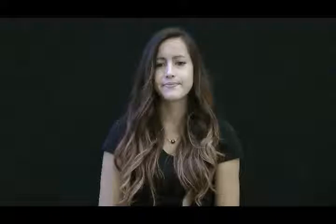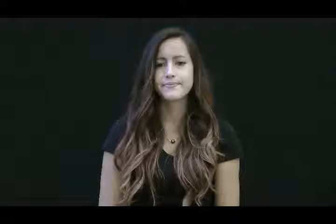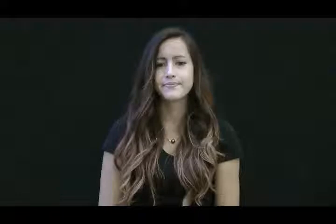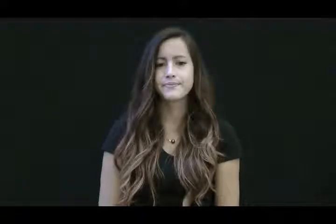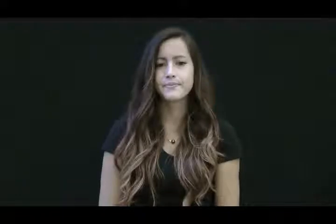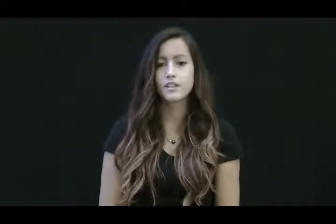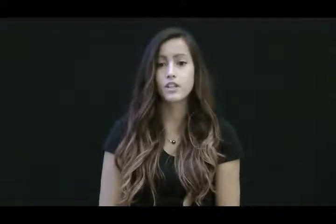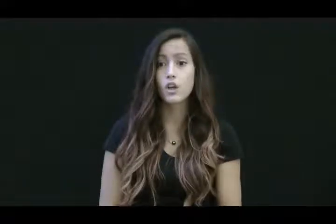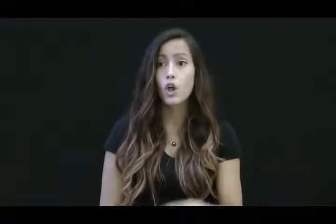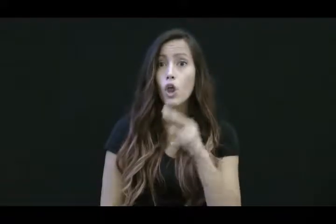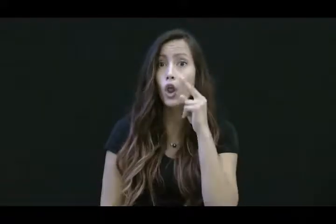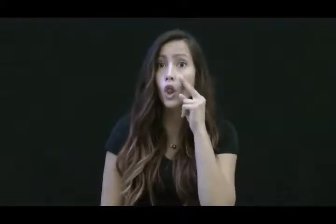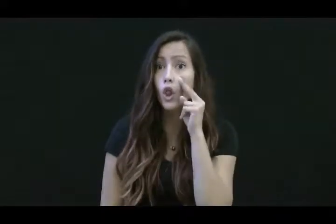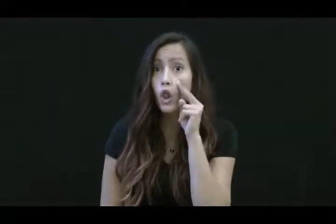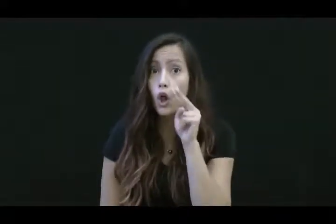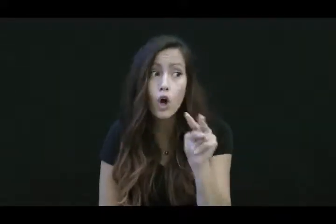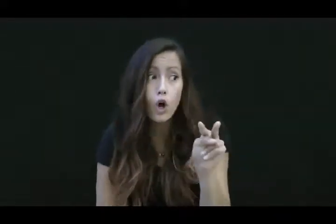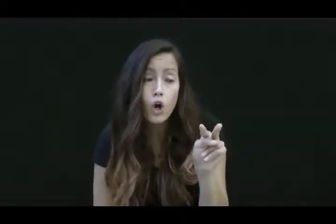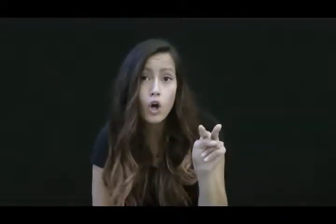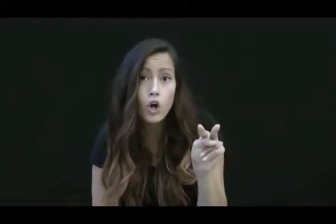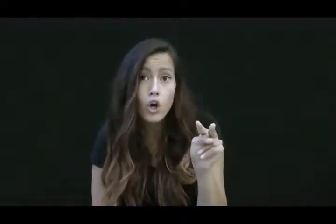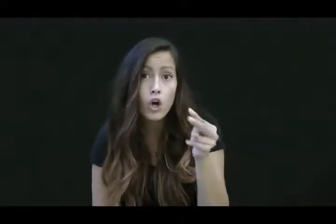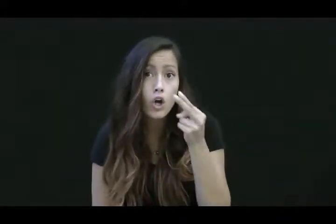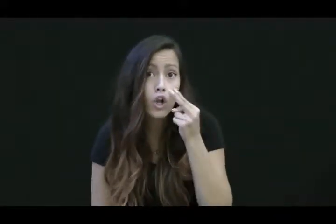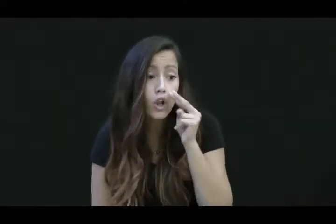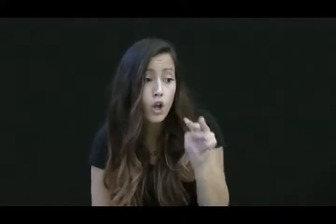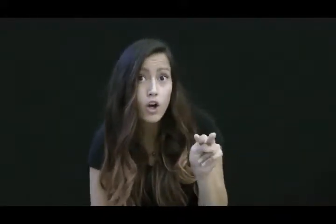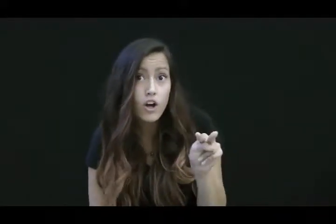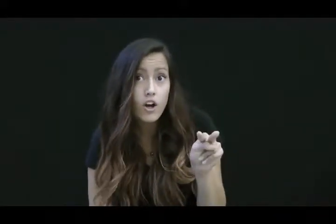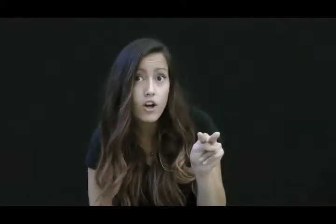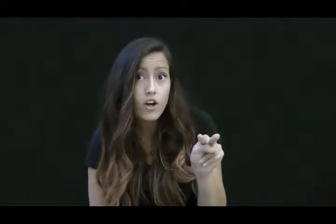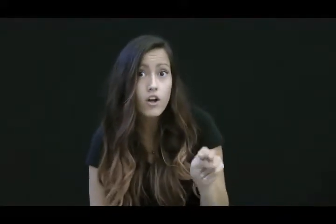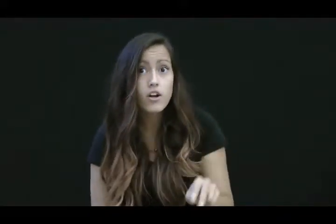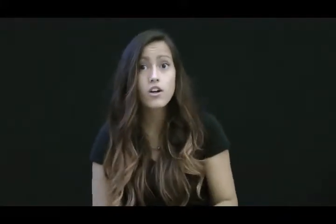look